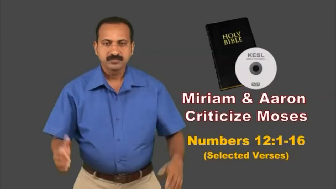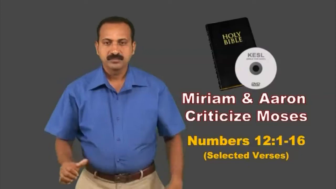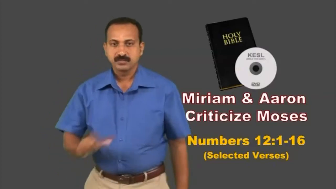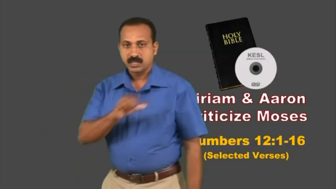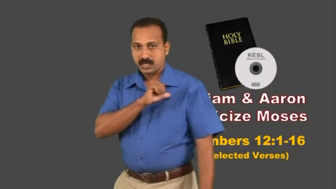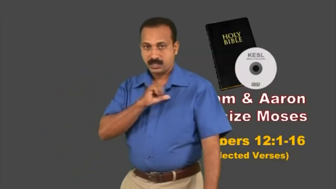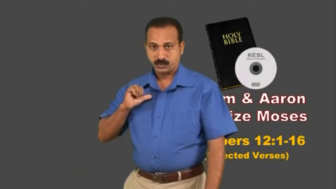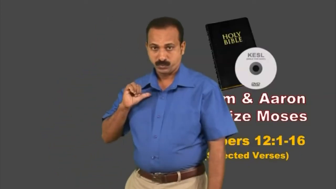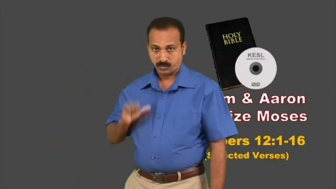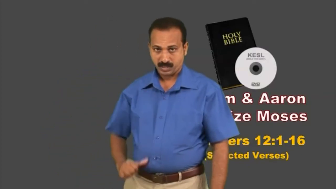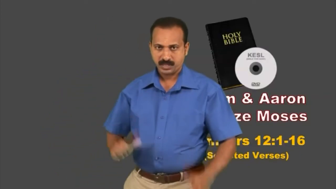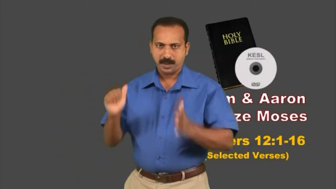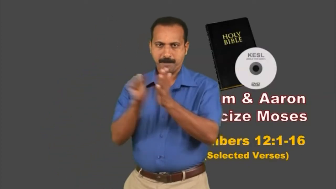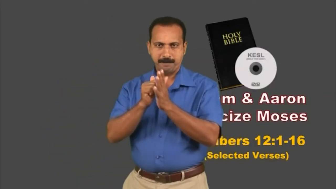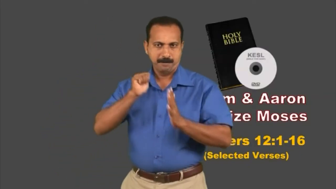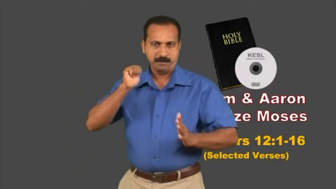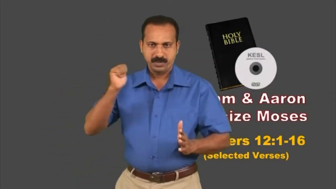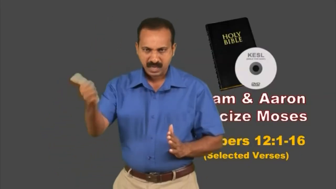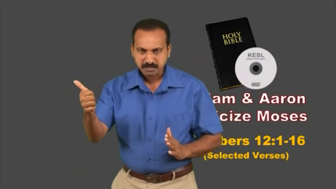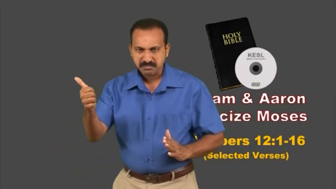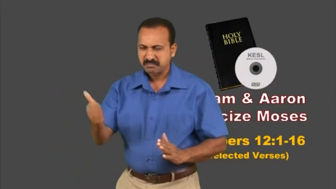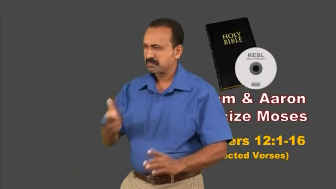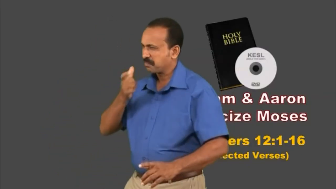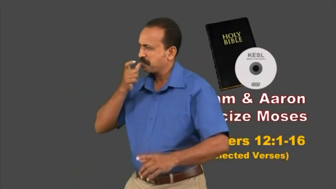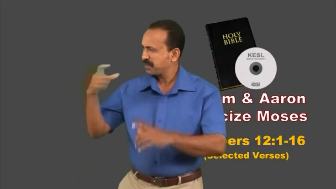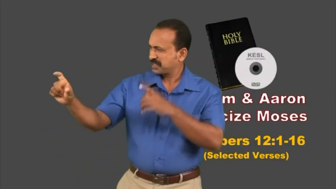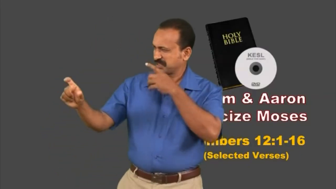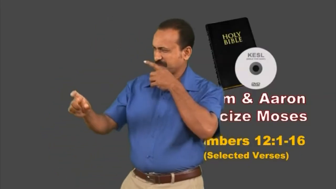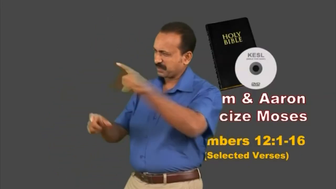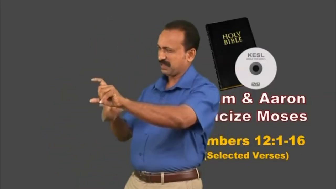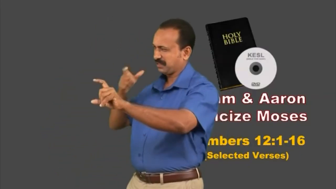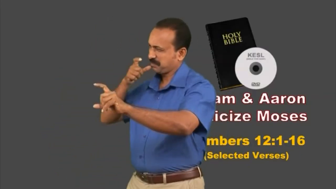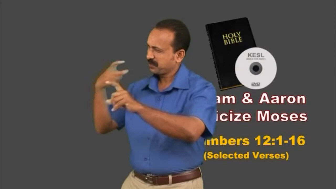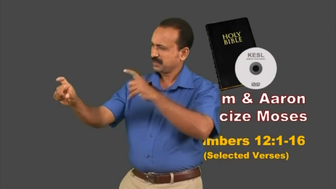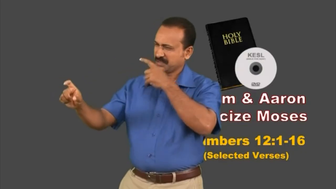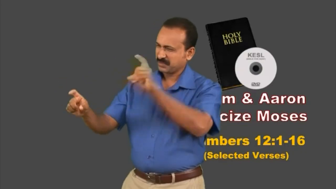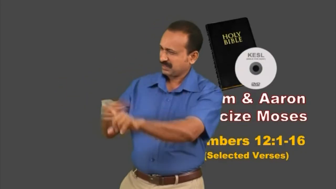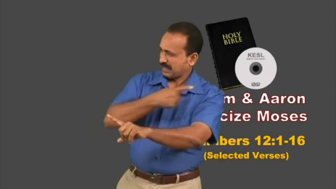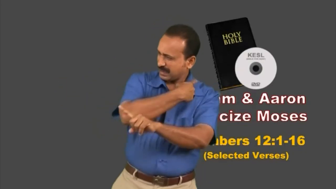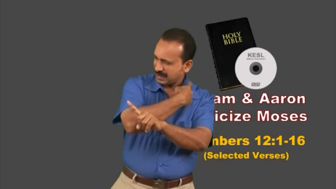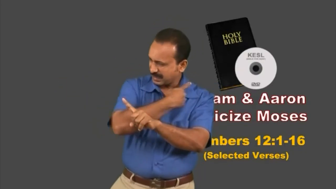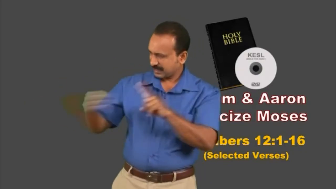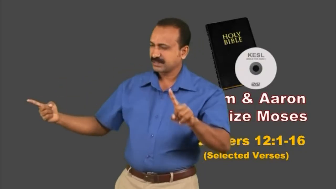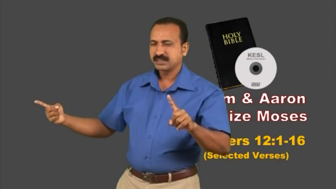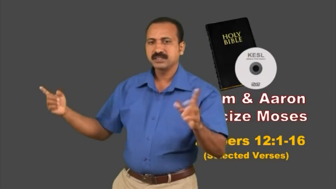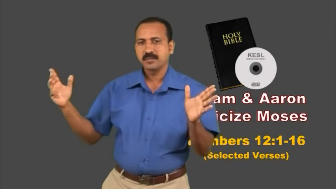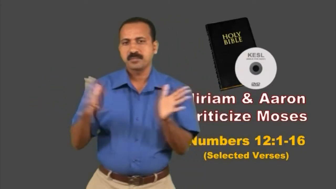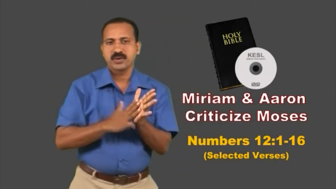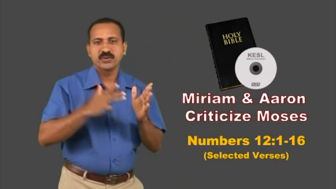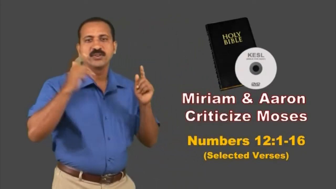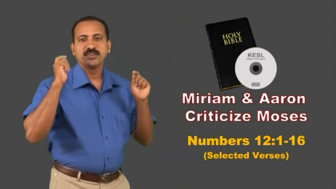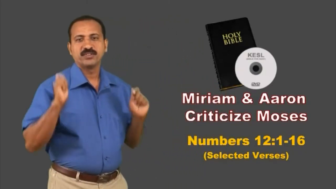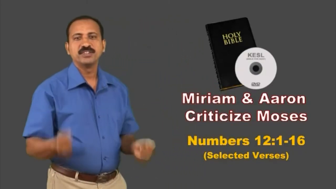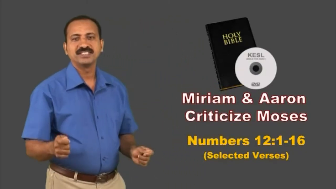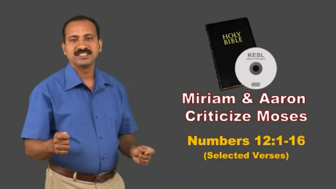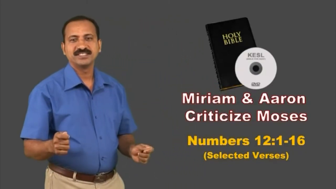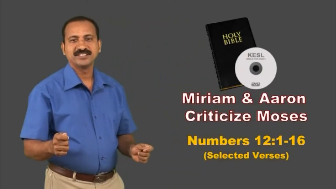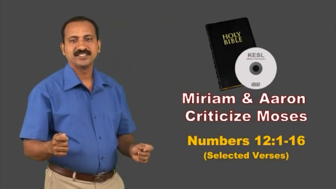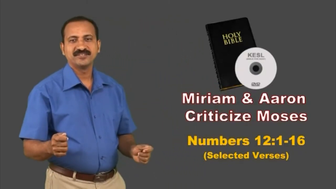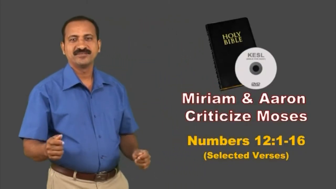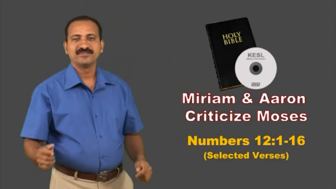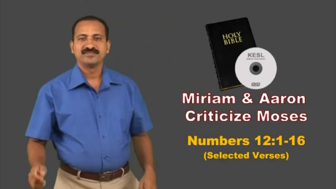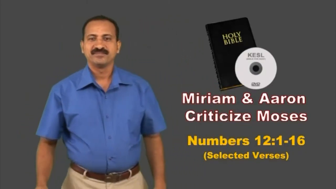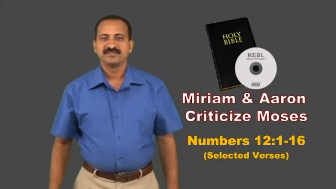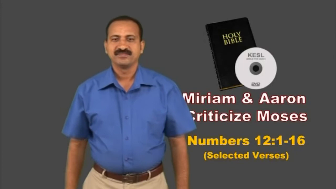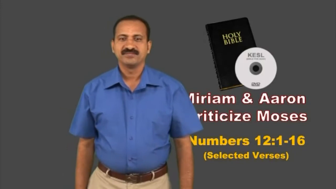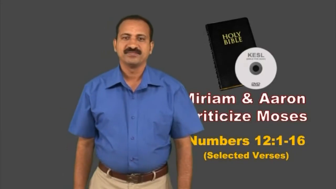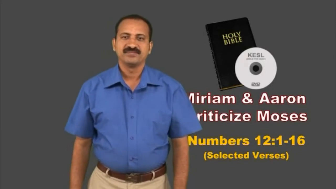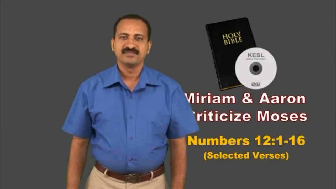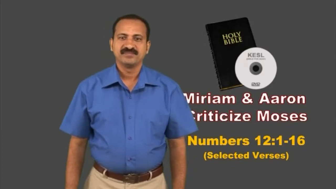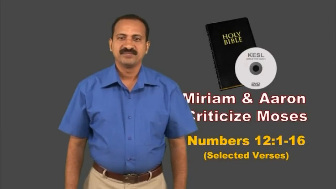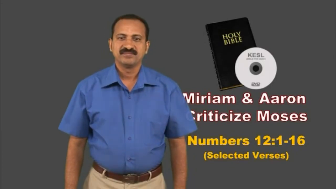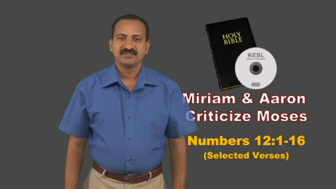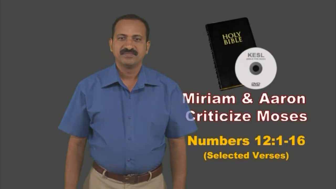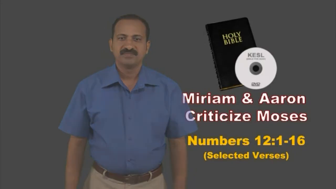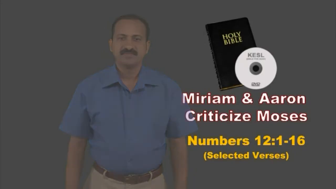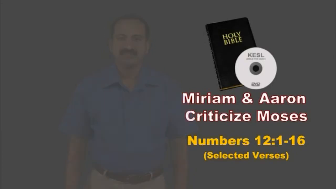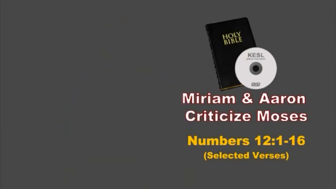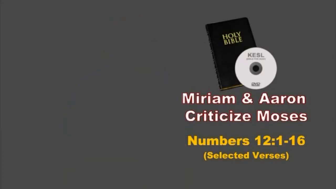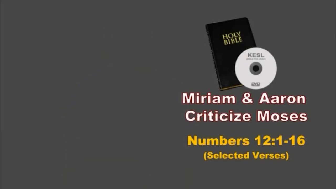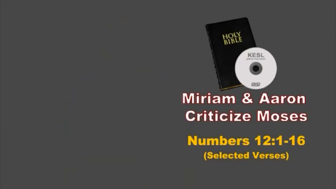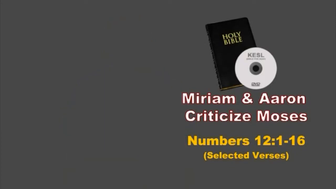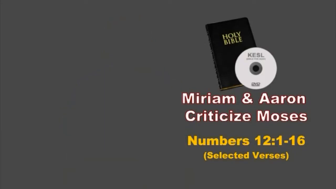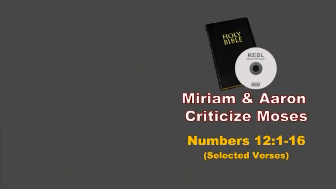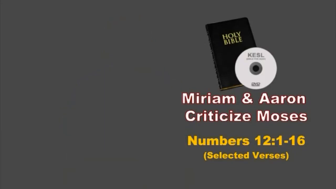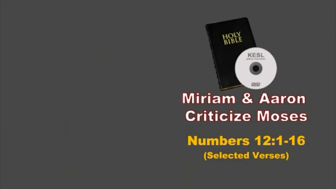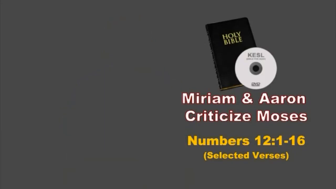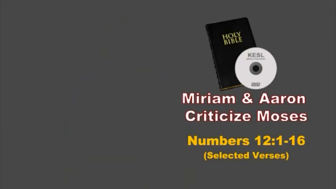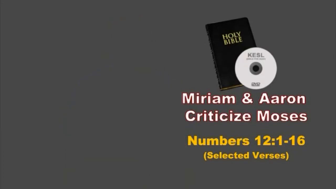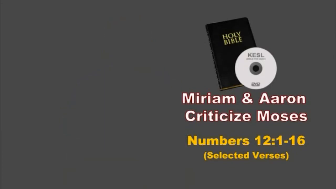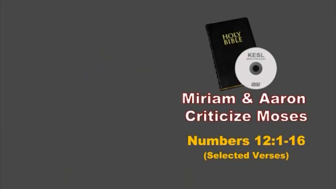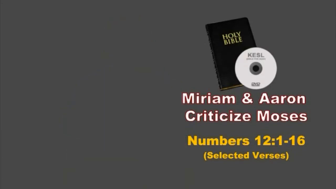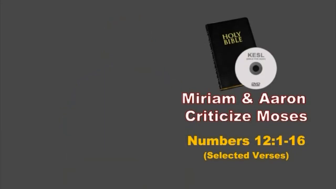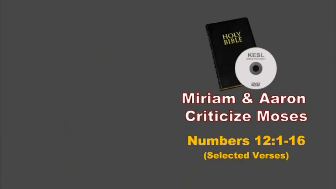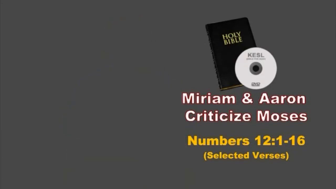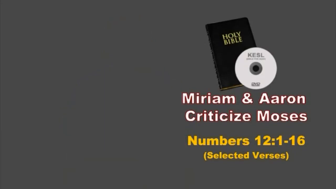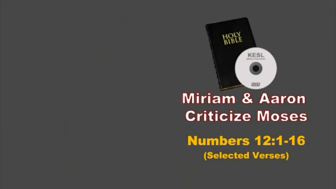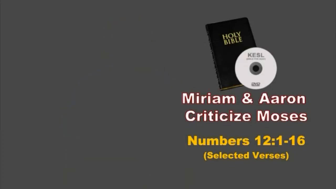Miriam & Aaron Criticize Moses